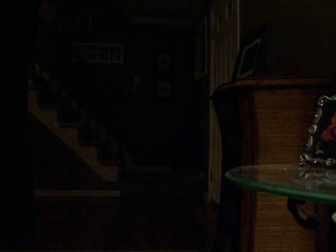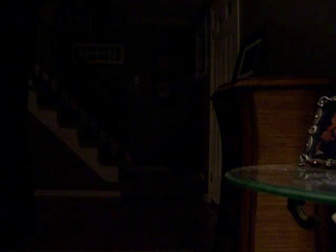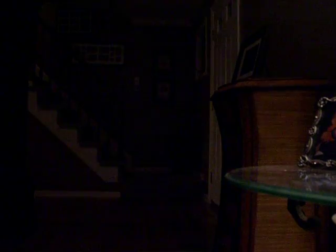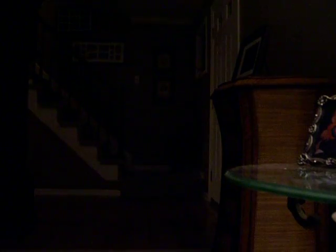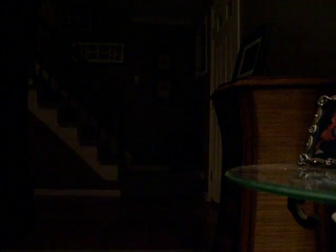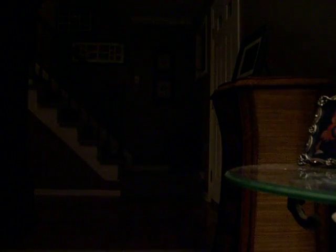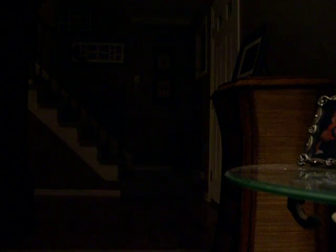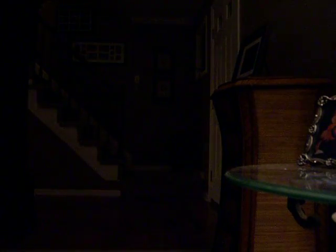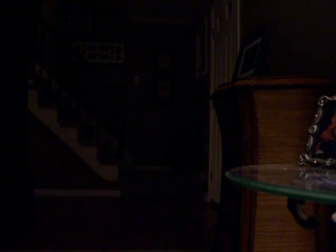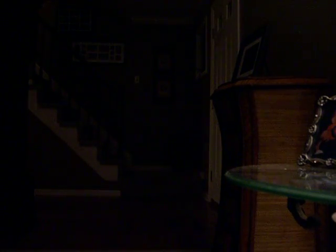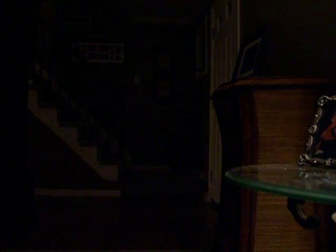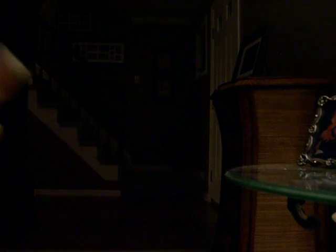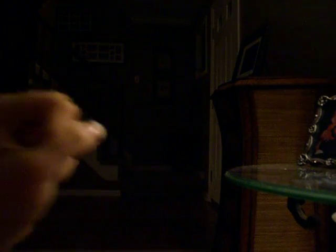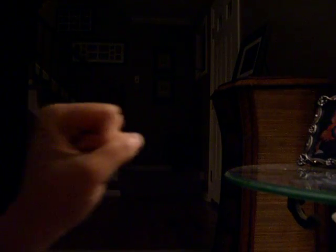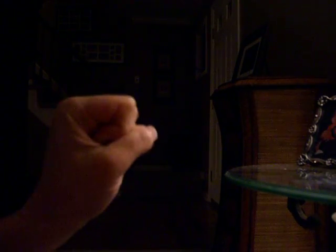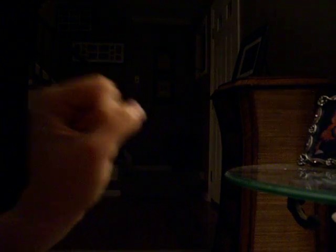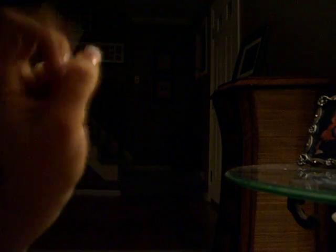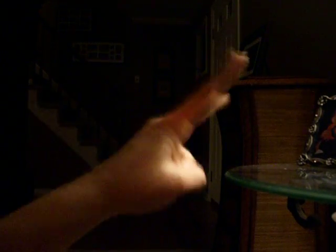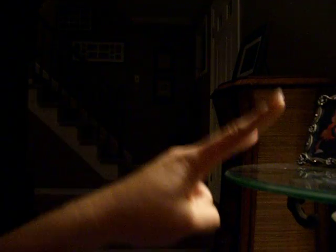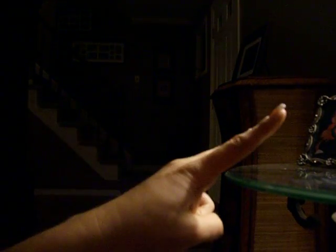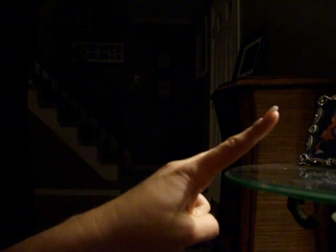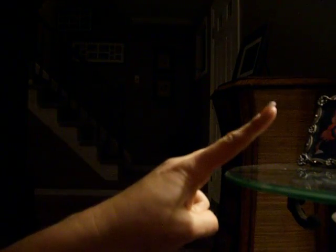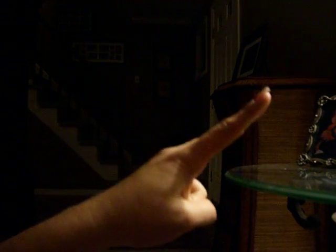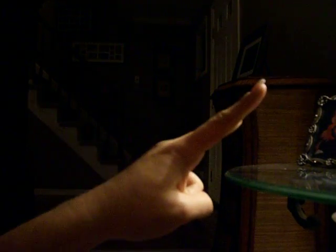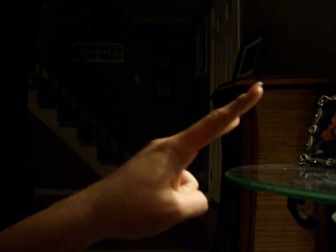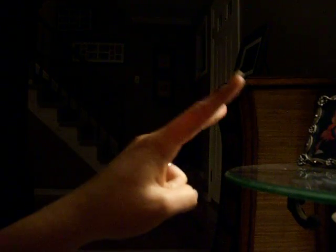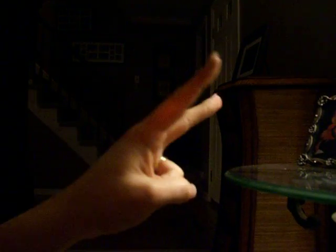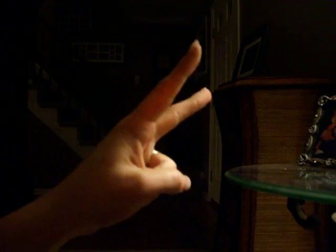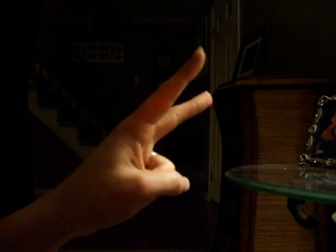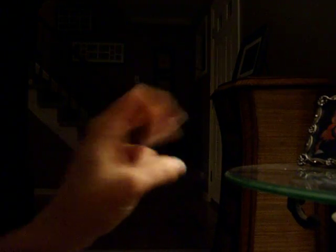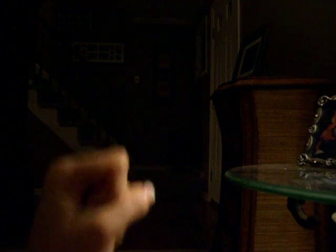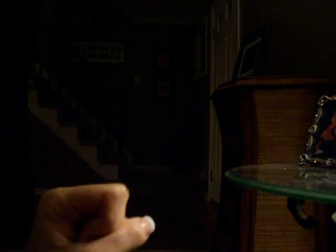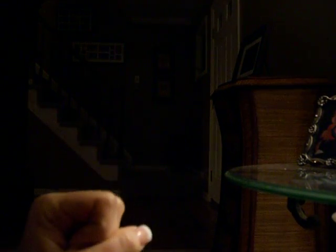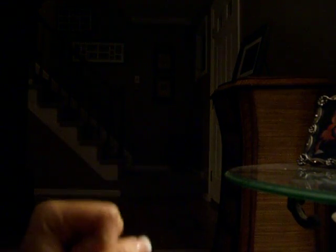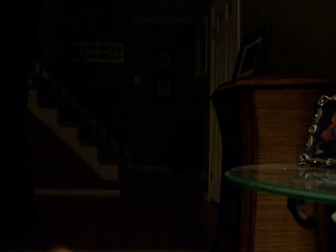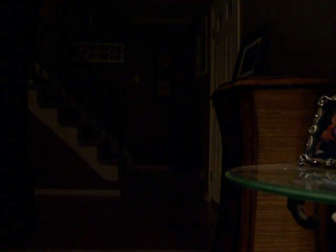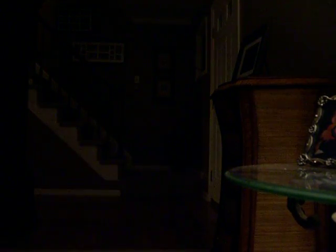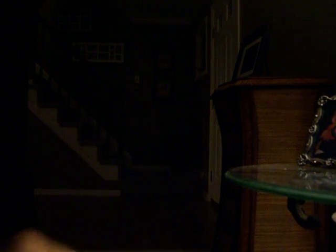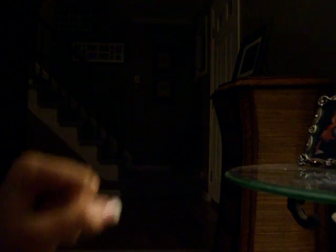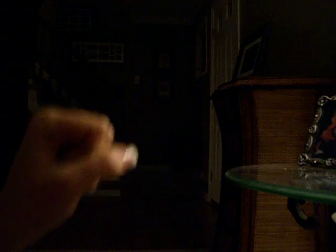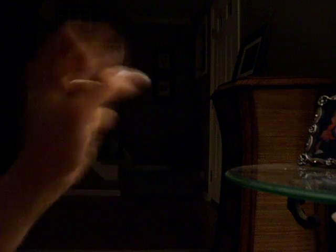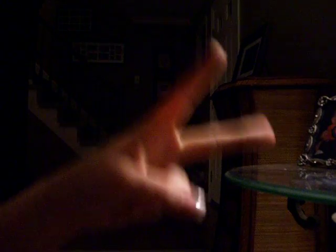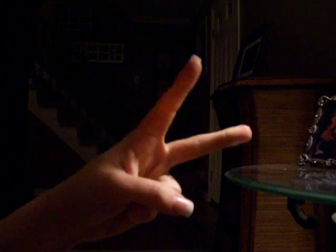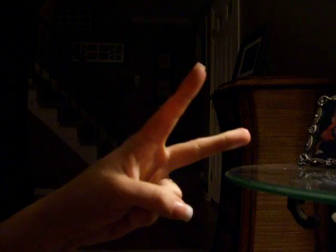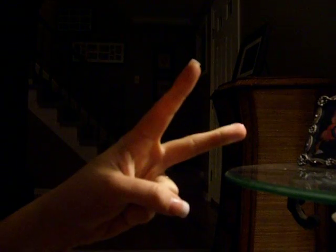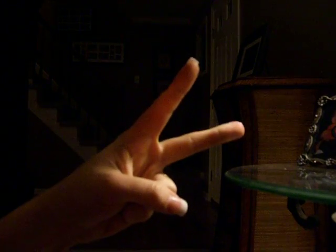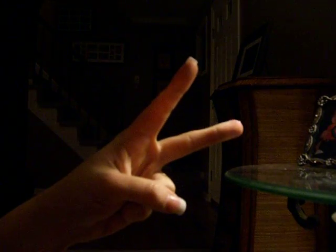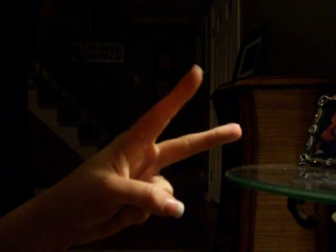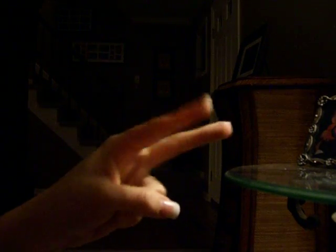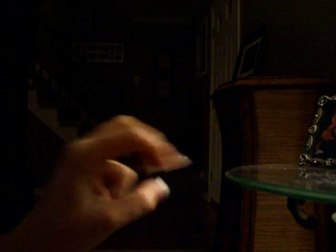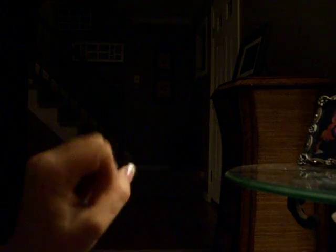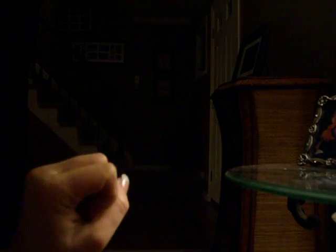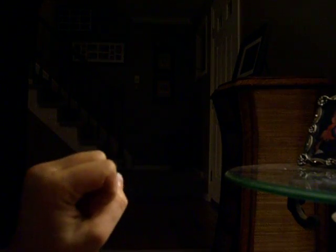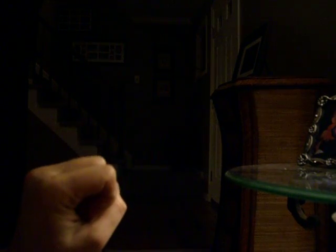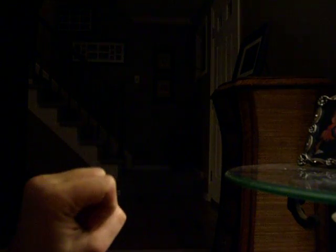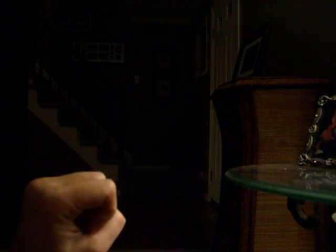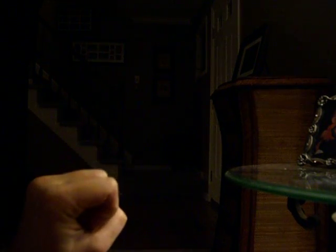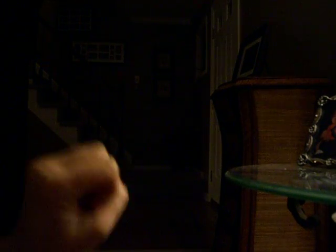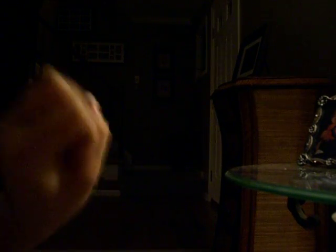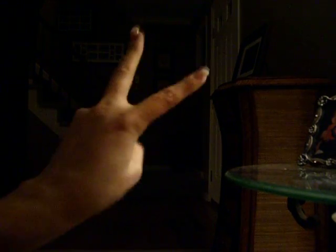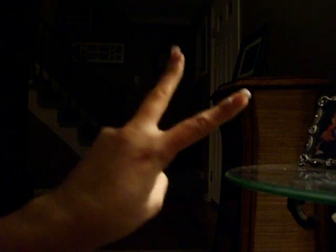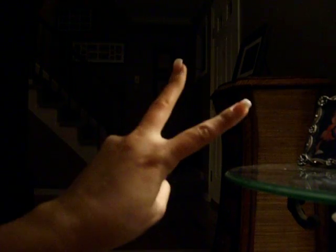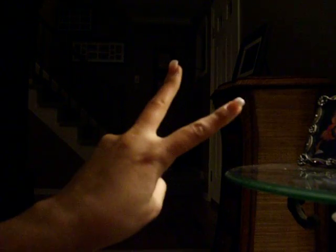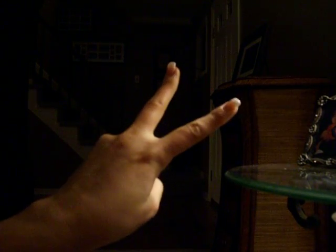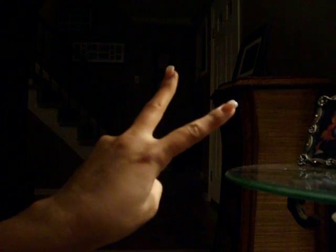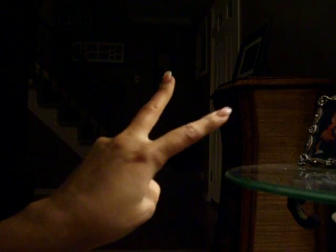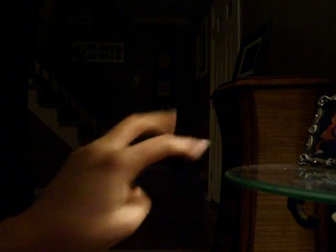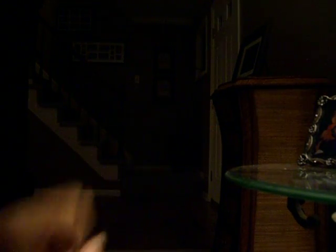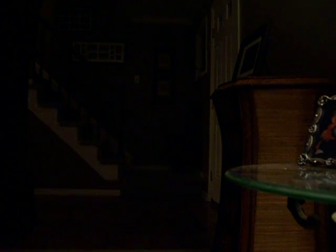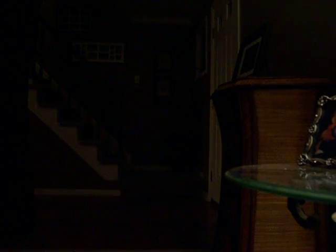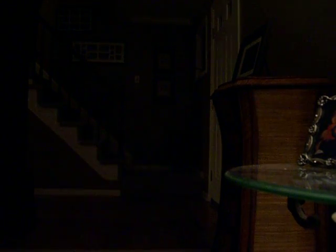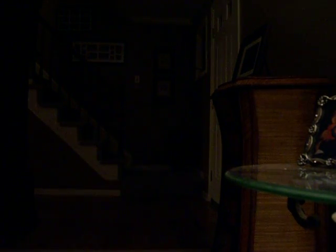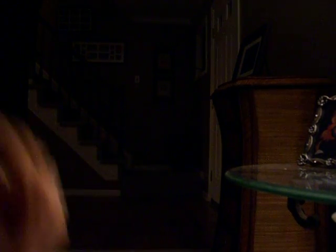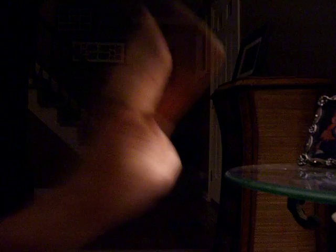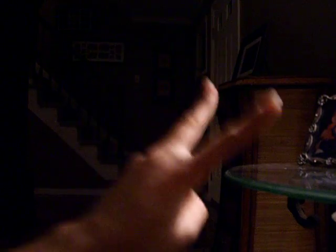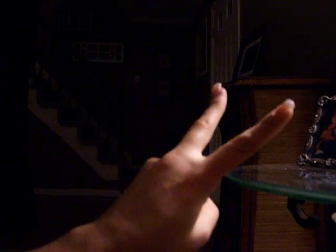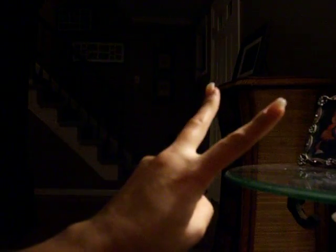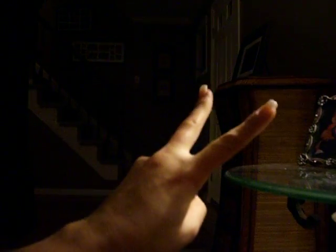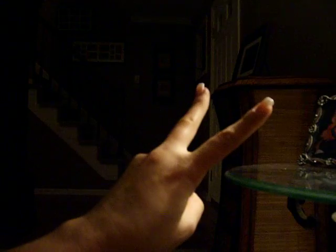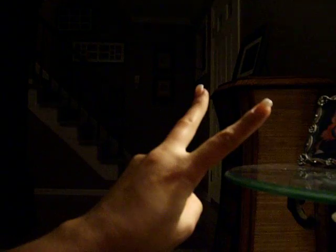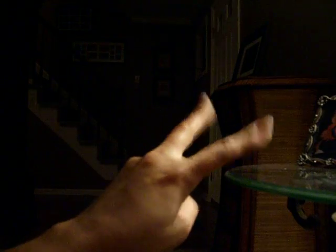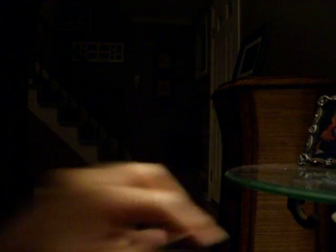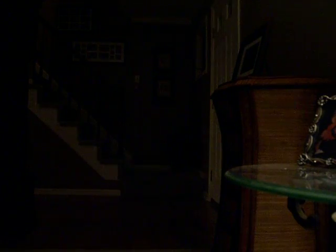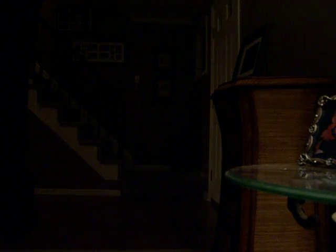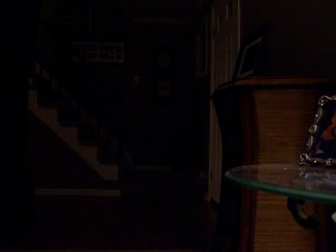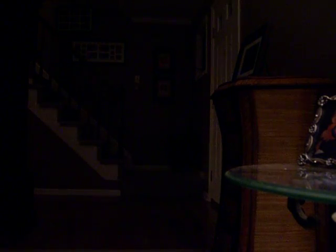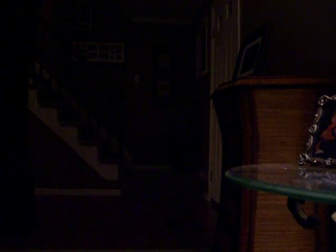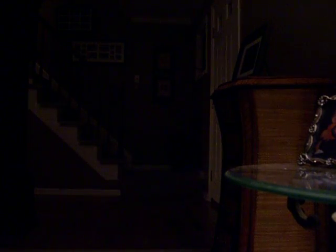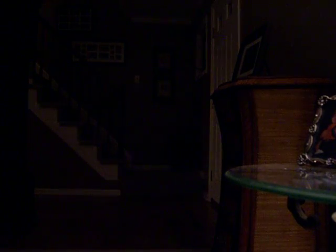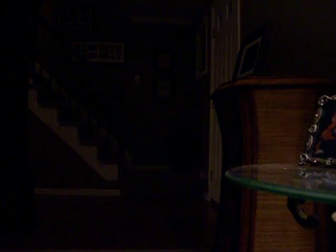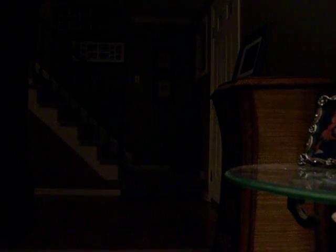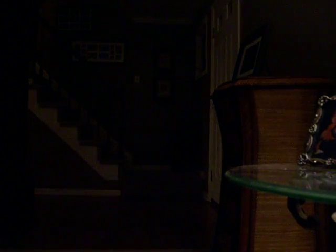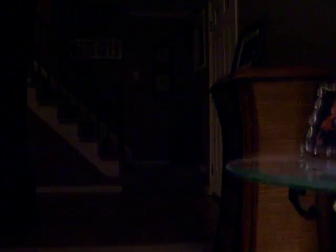Two